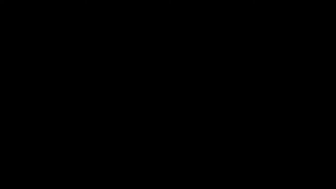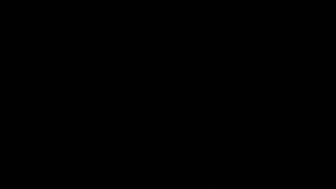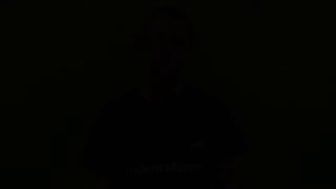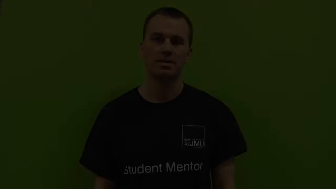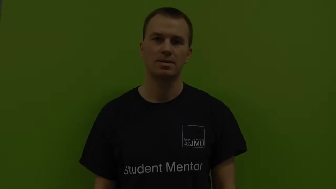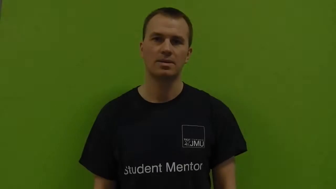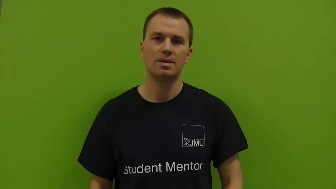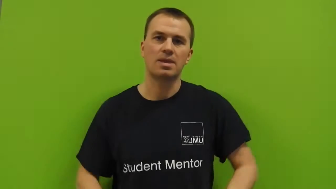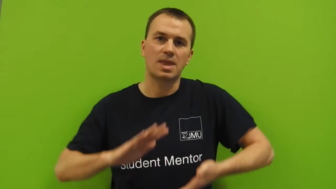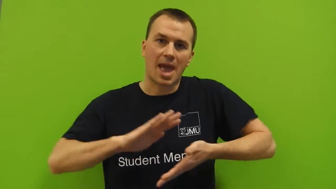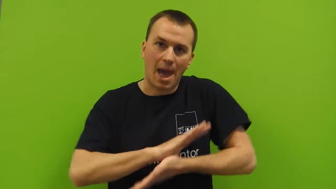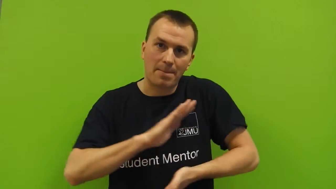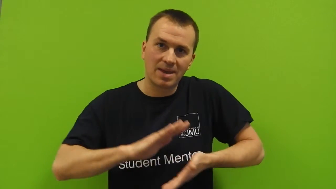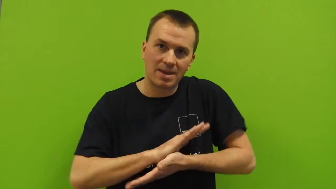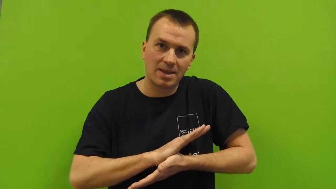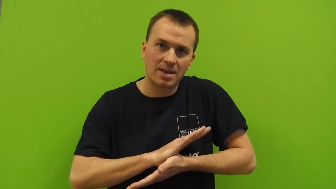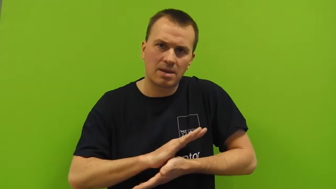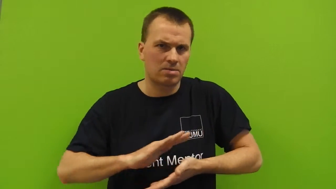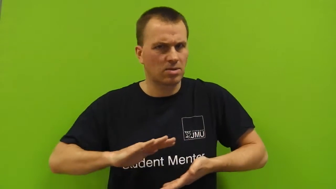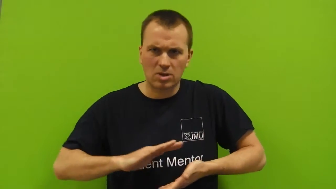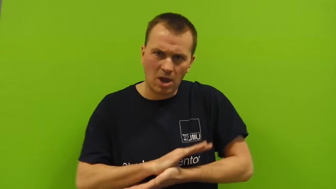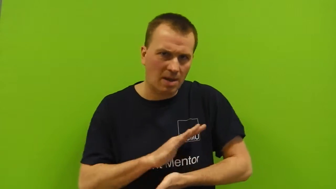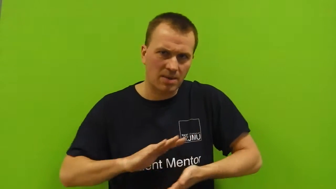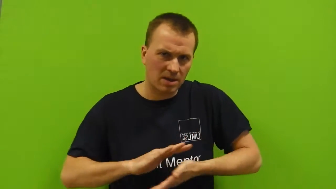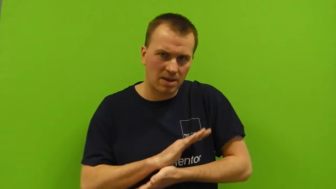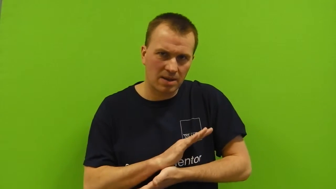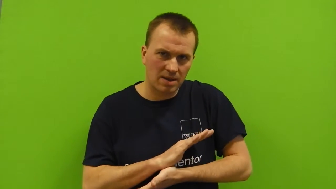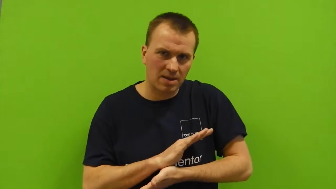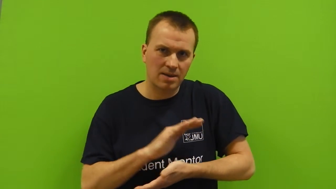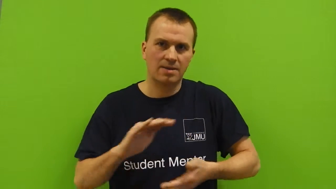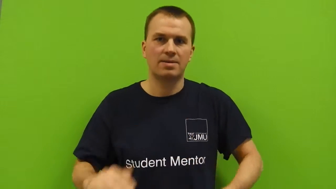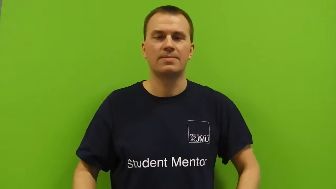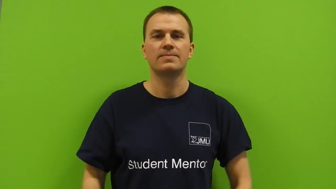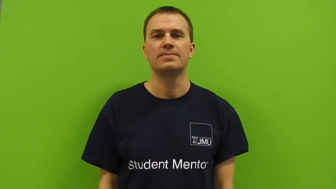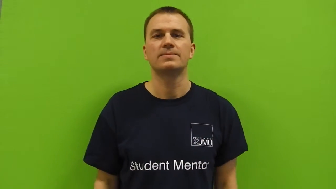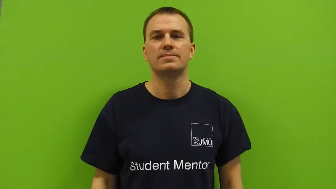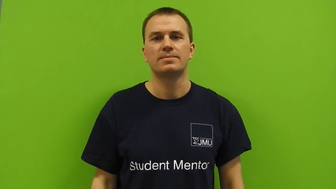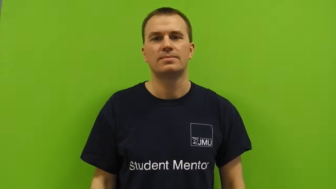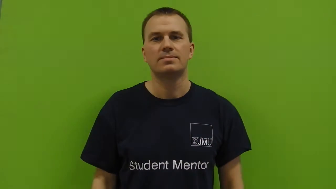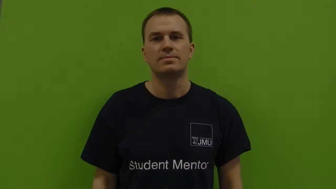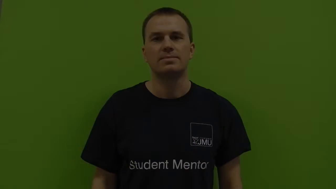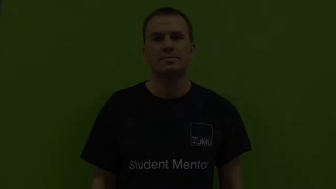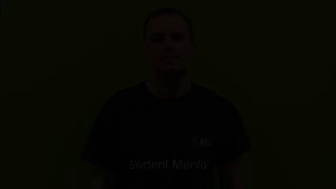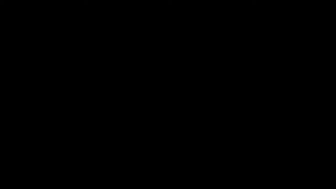Are you happy, not happy?